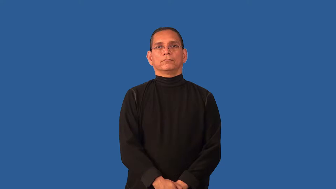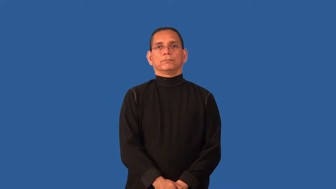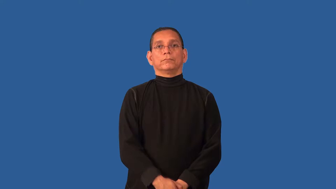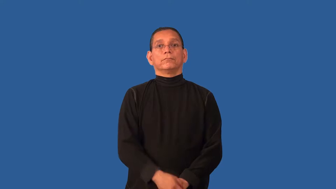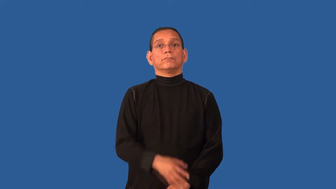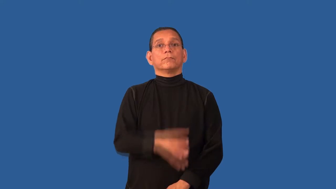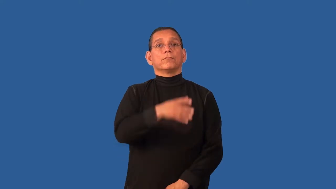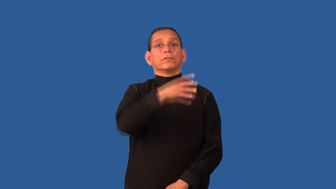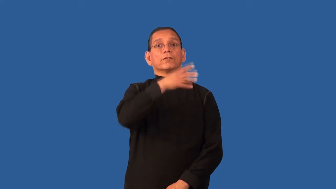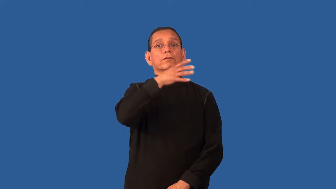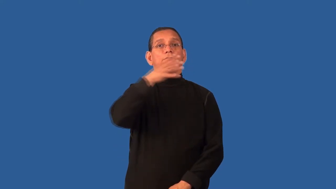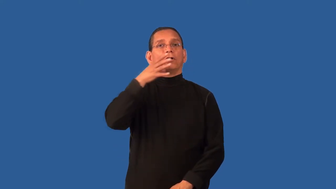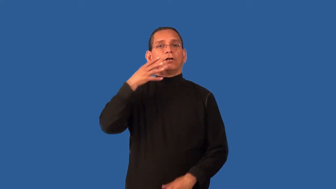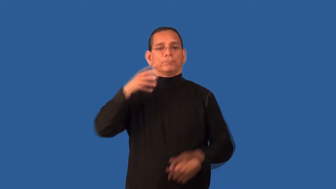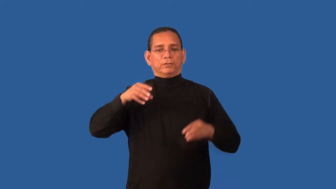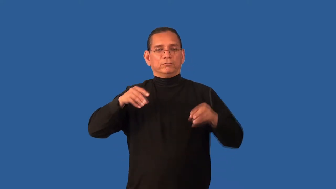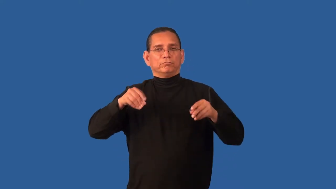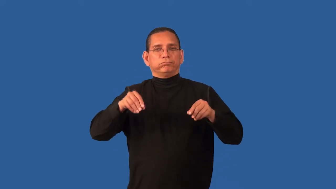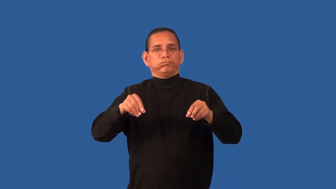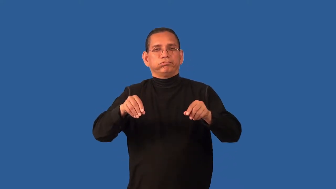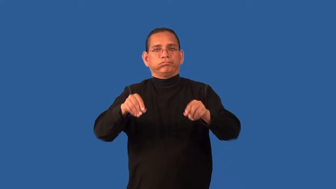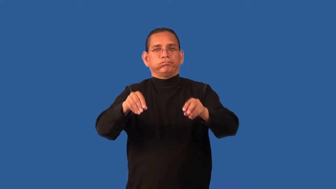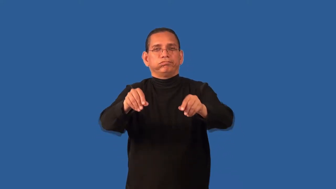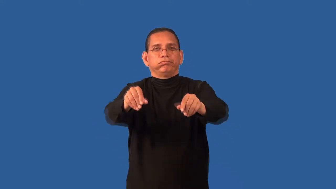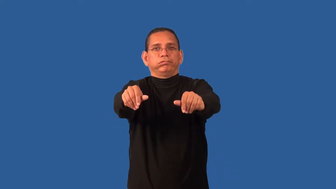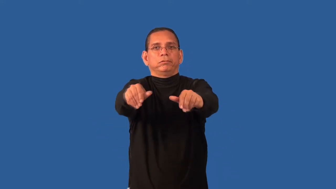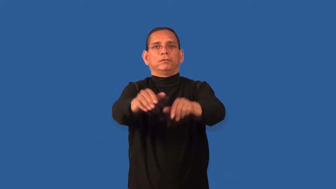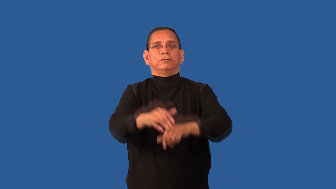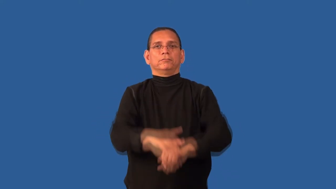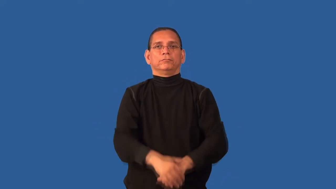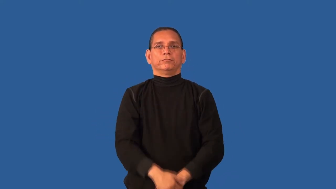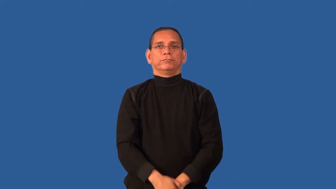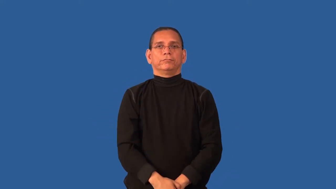mazao